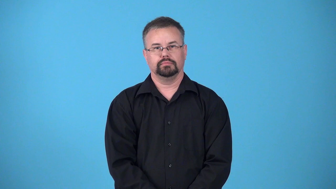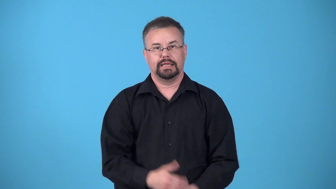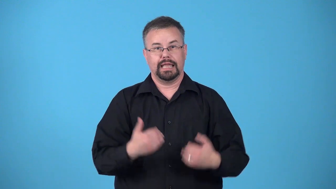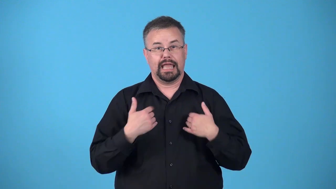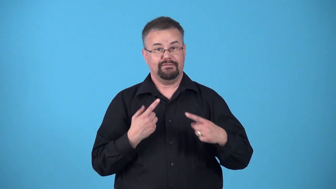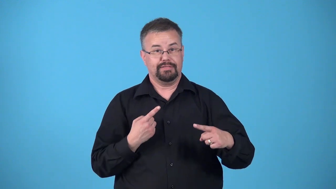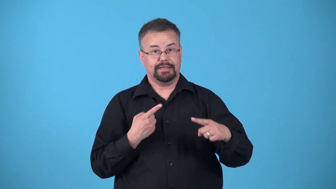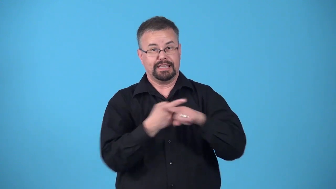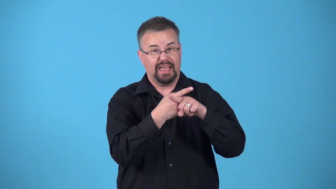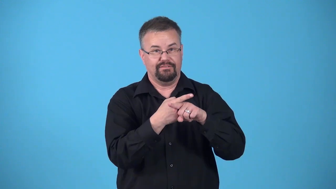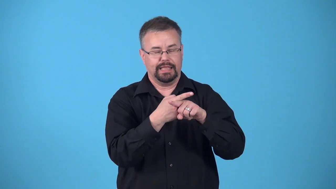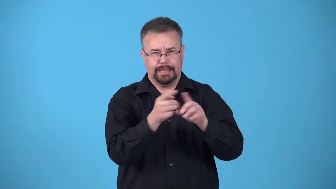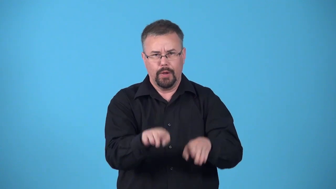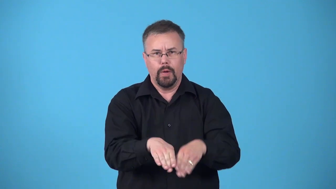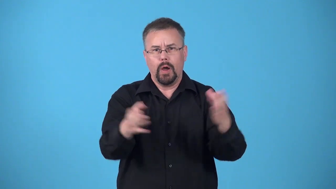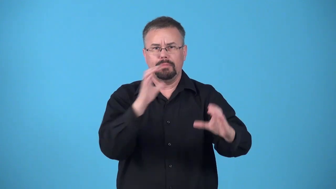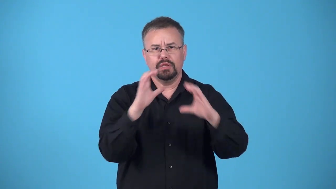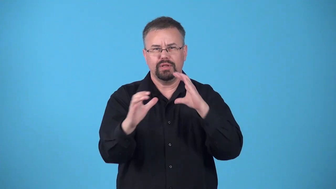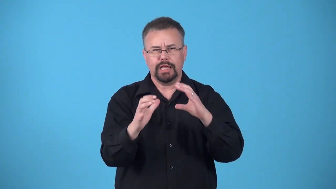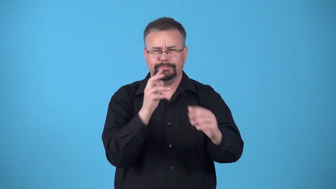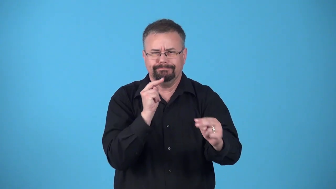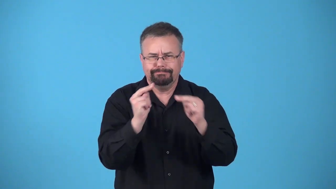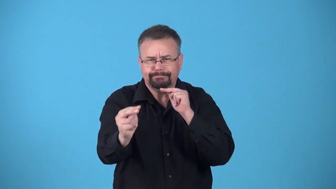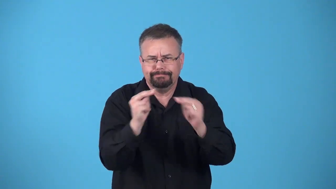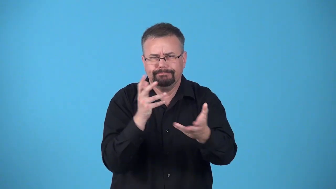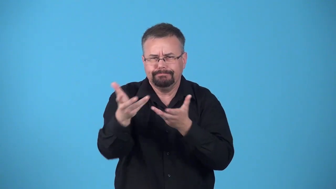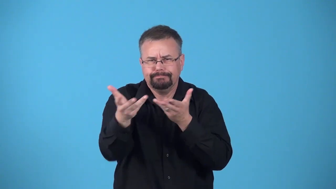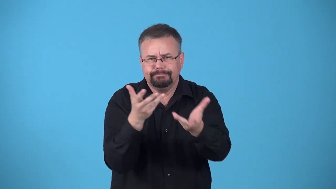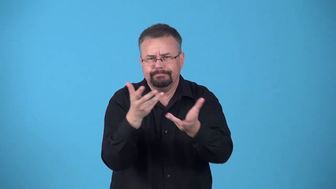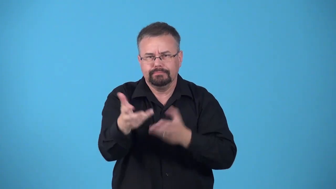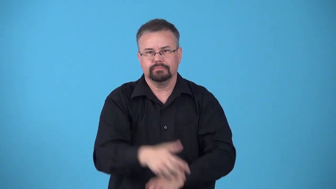lines of communication